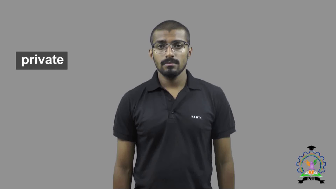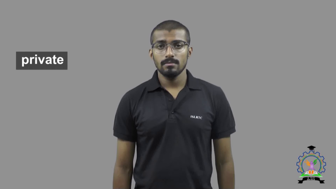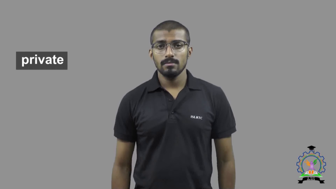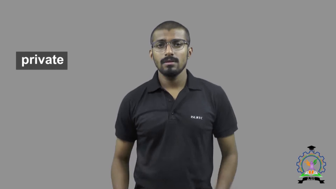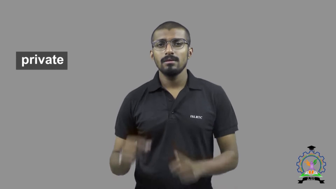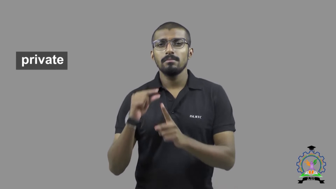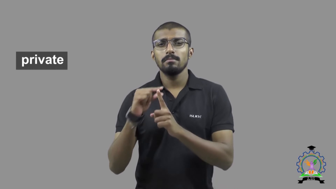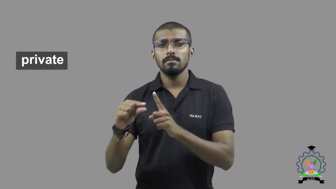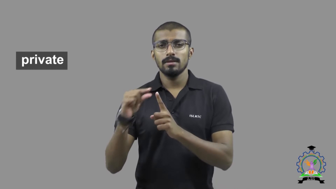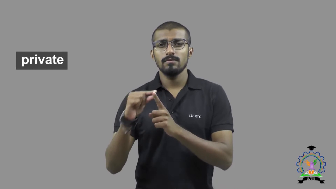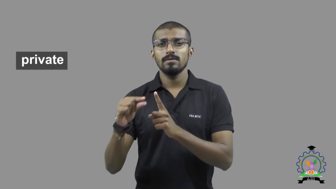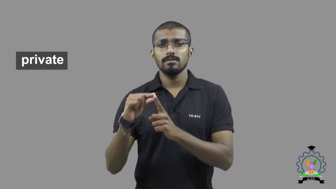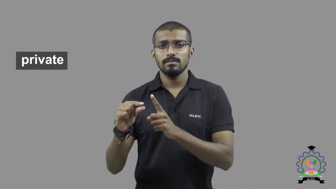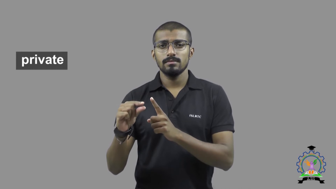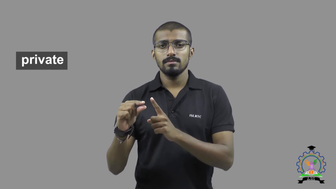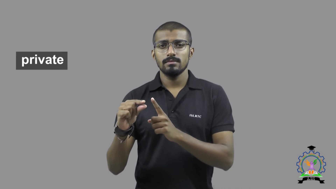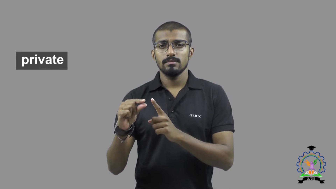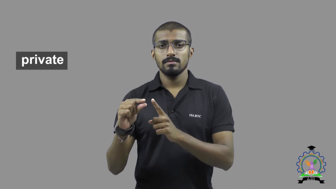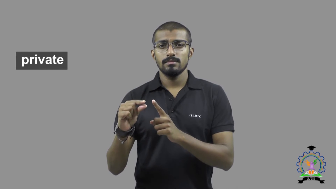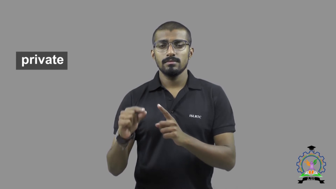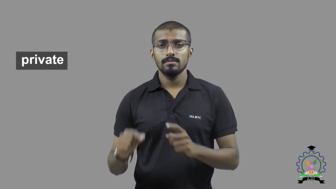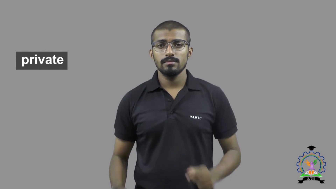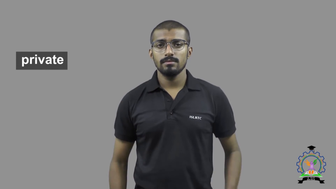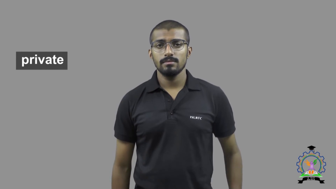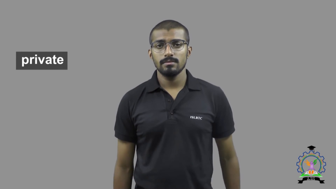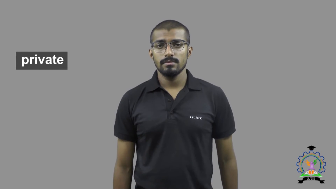private